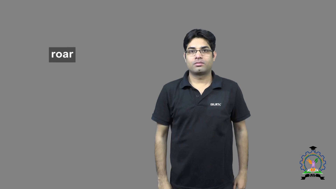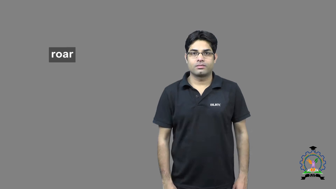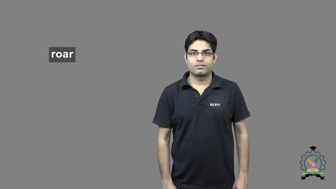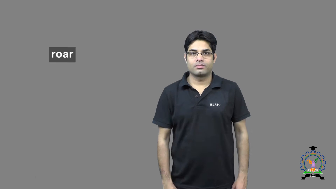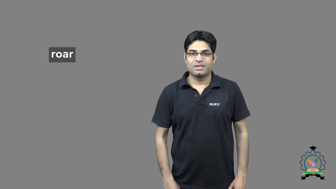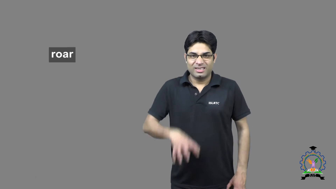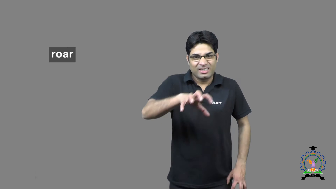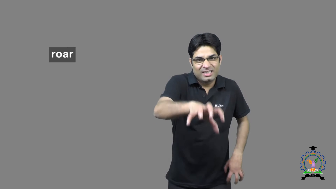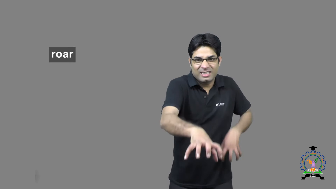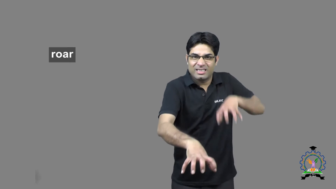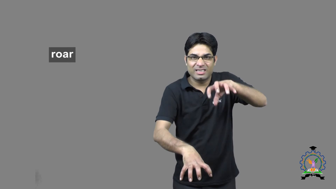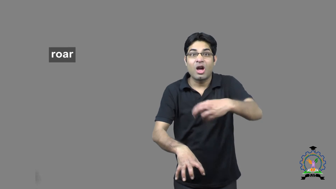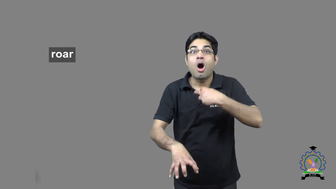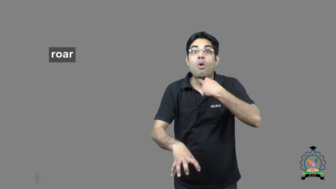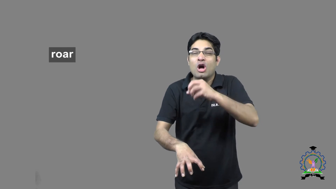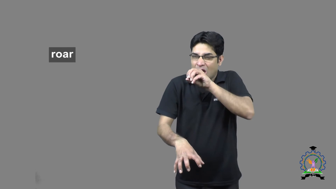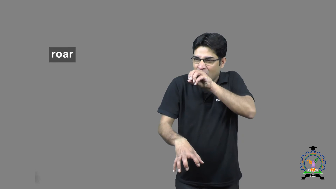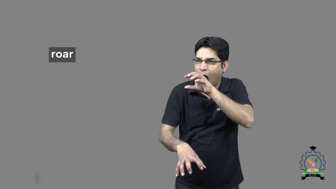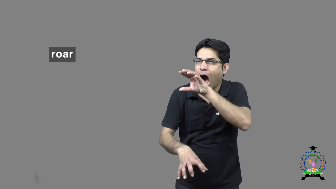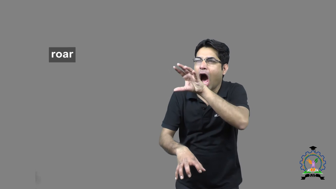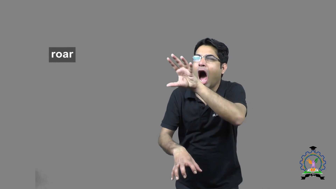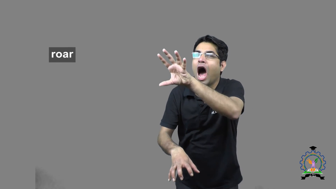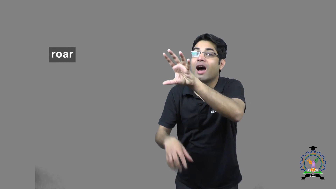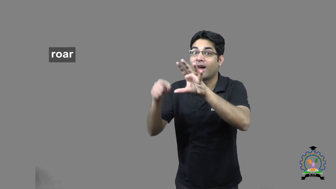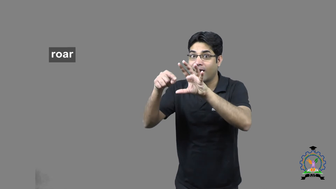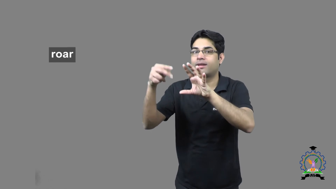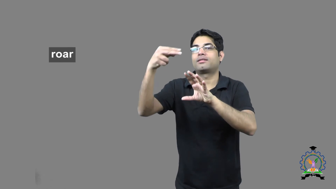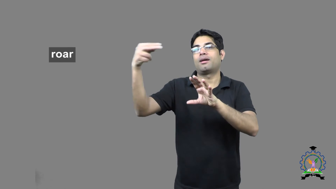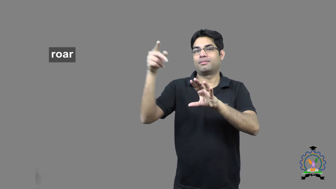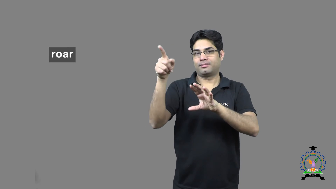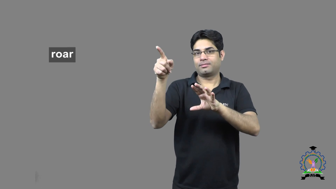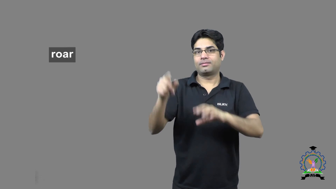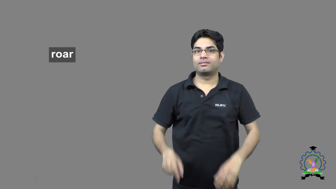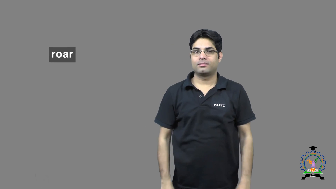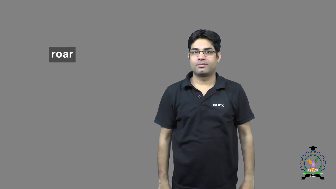roar